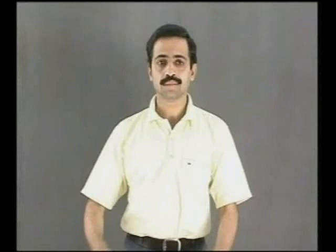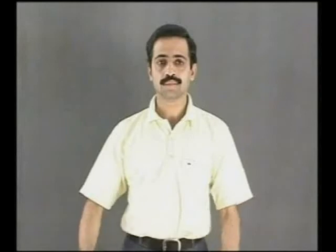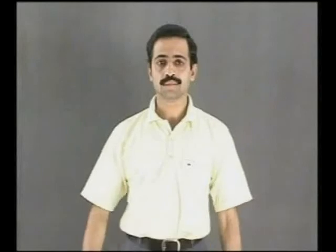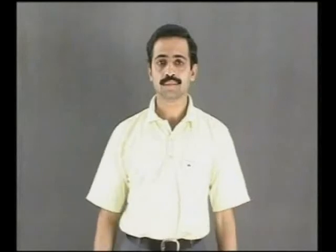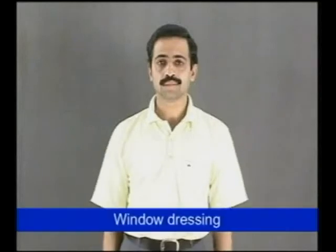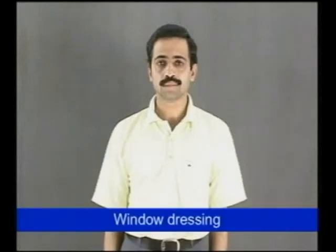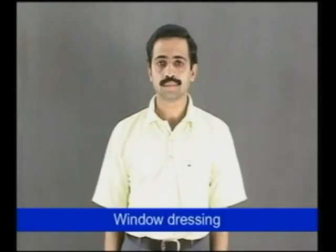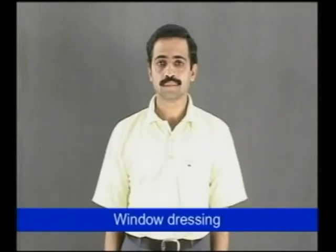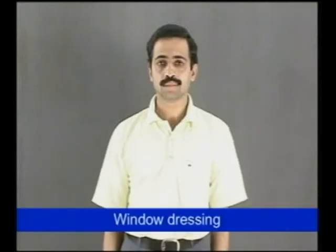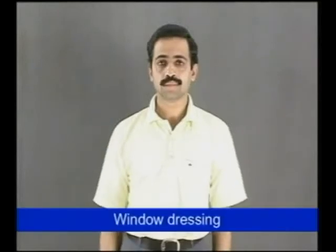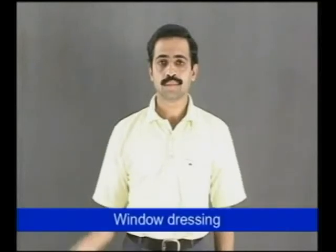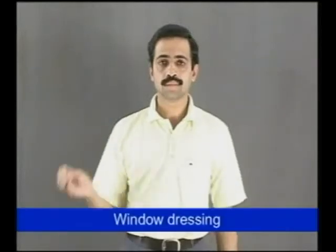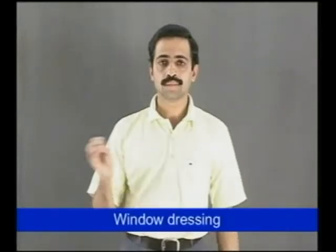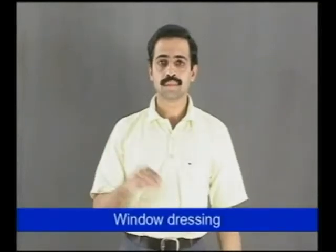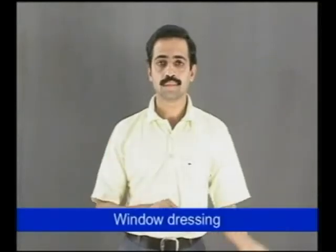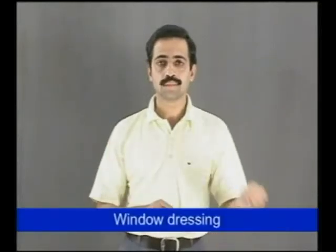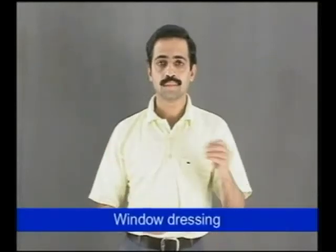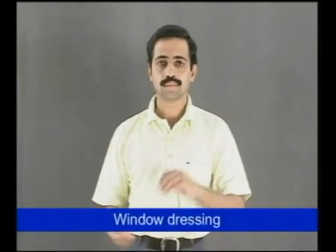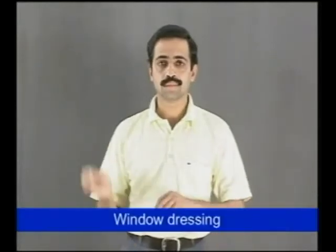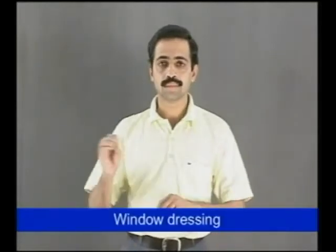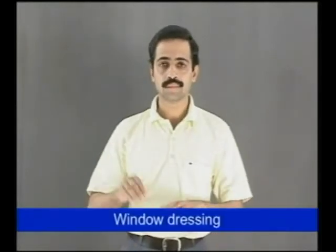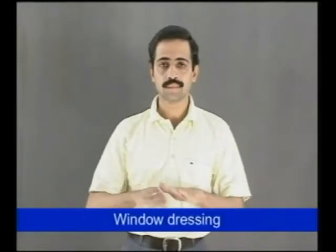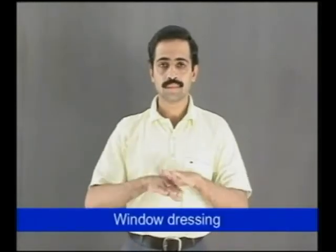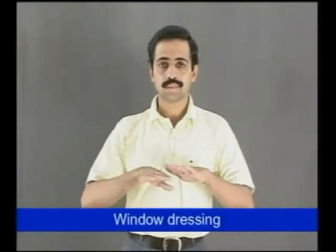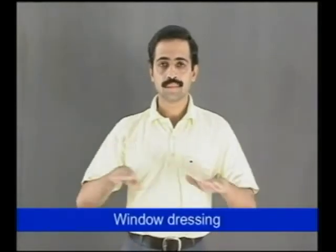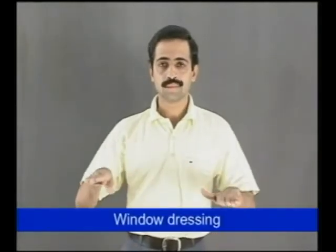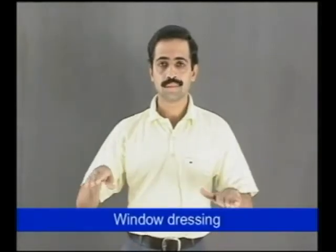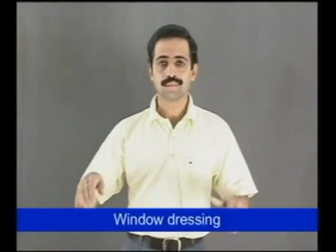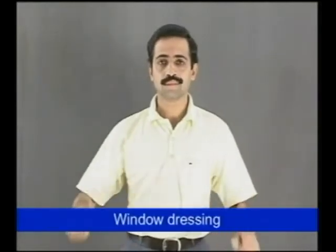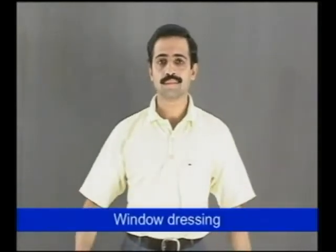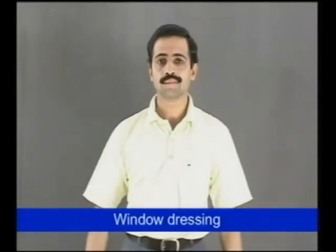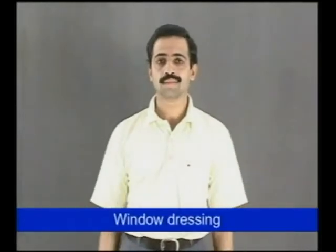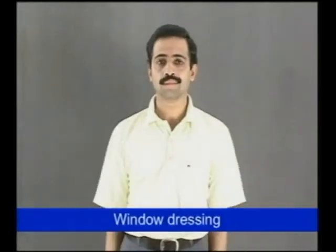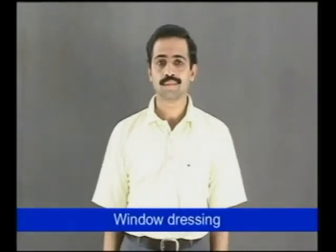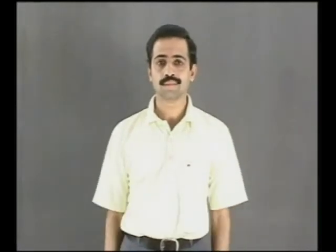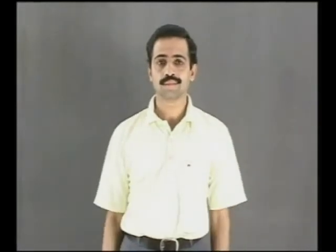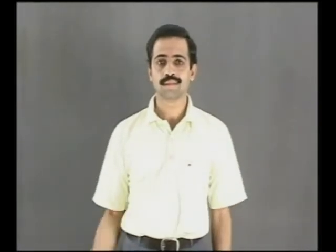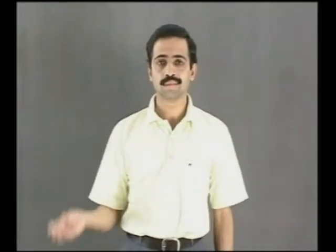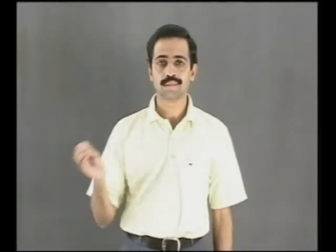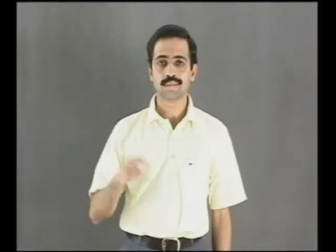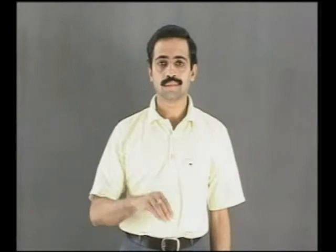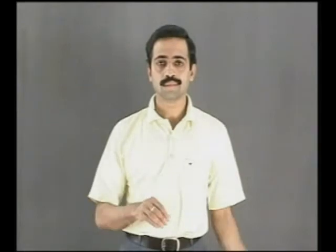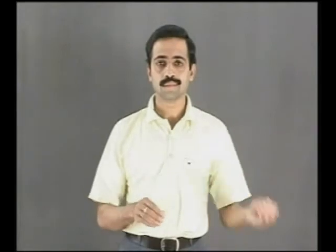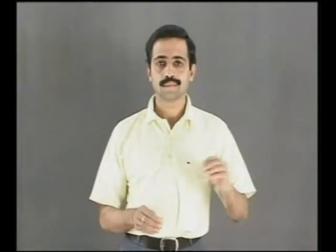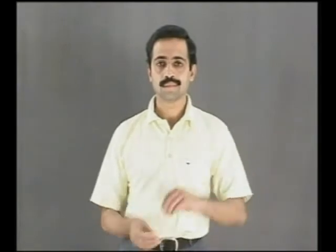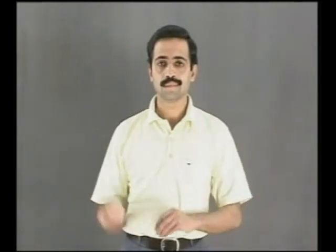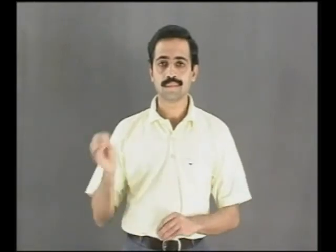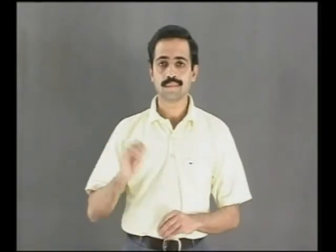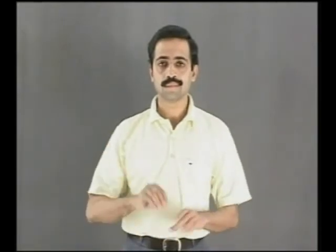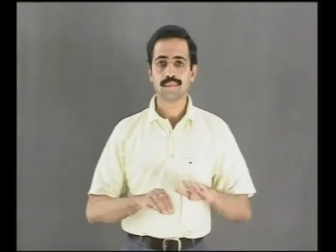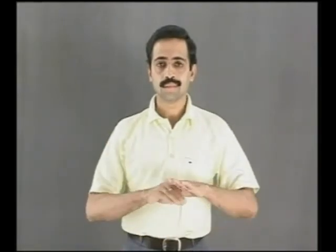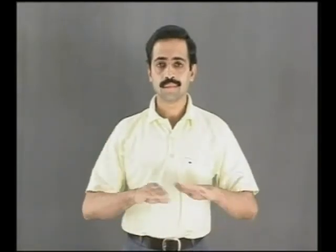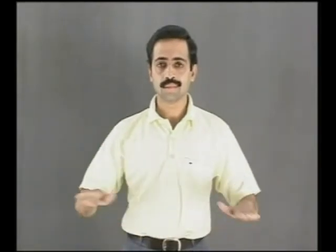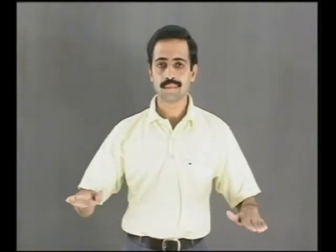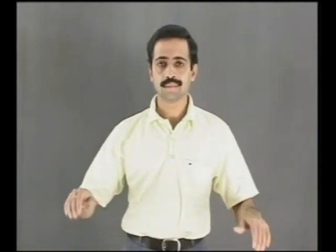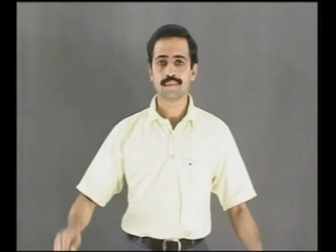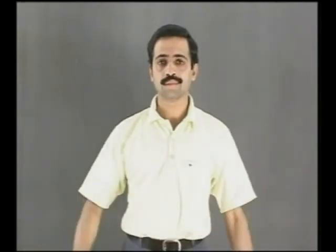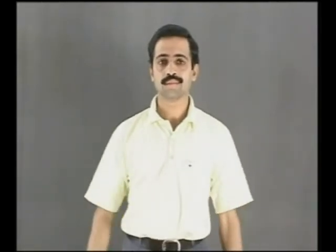Window Dressing